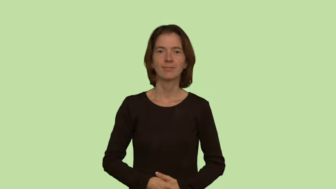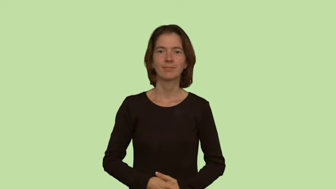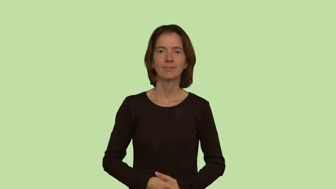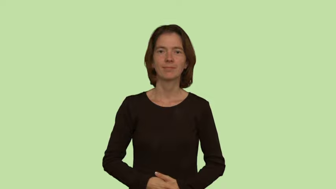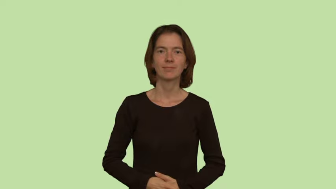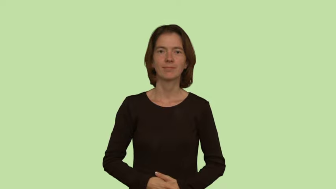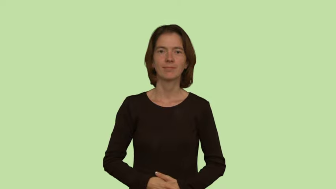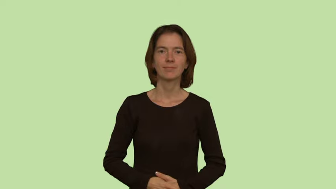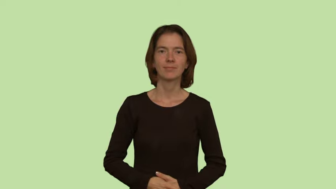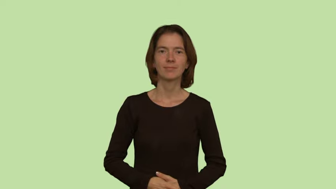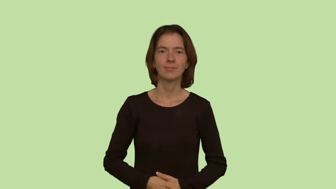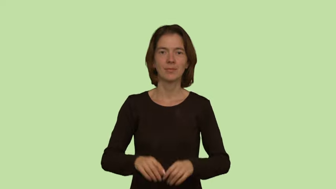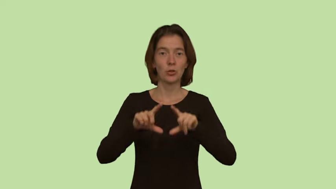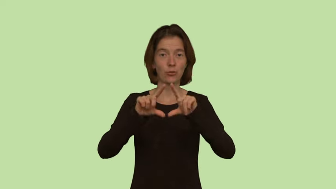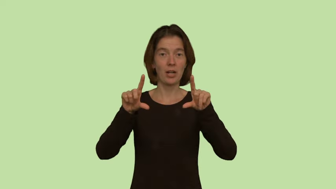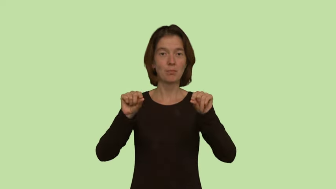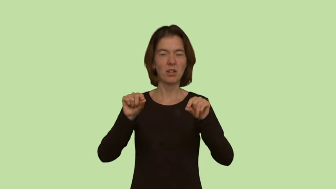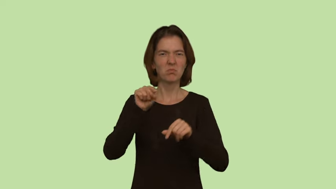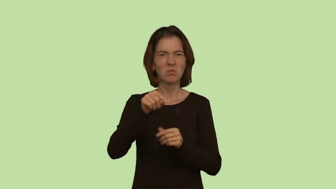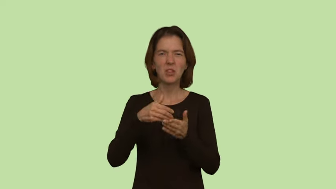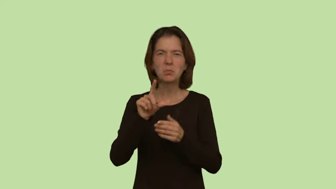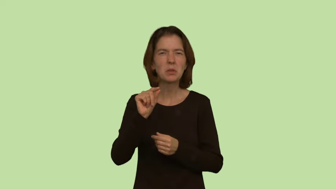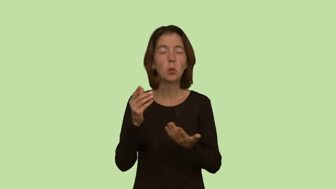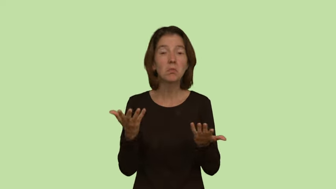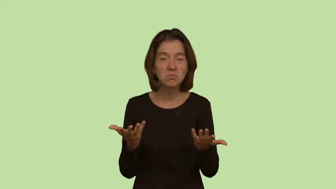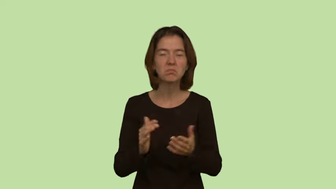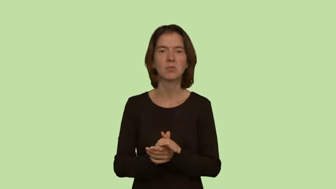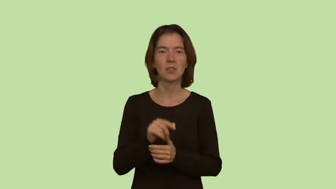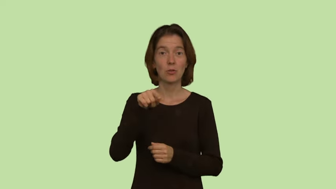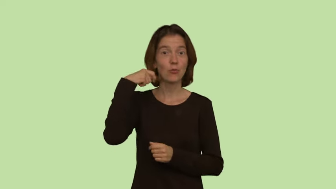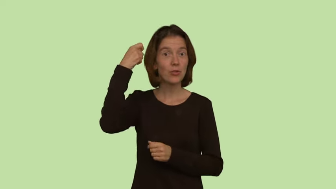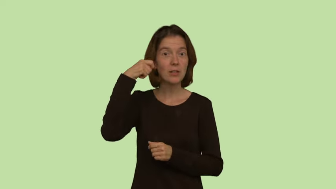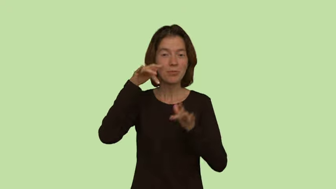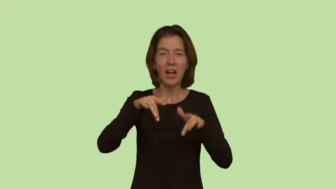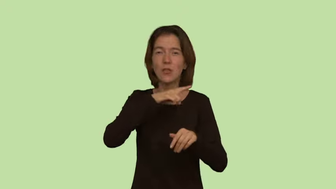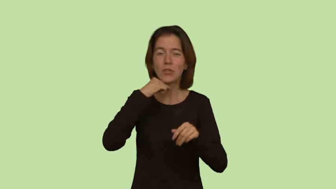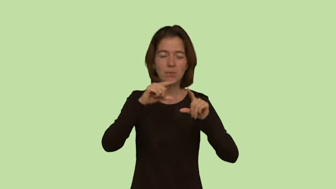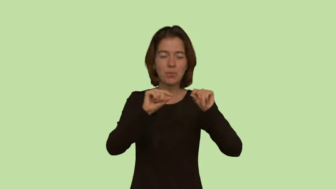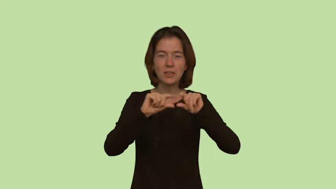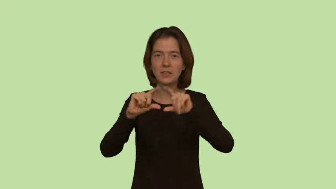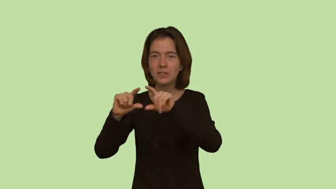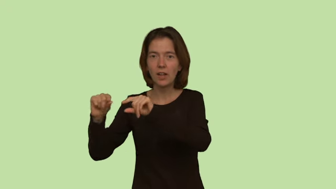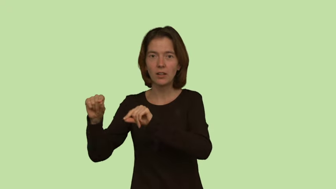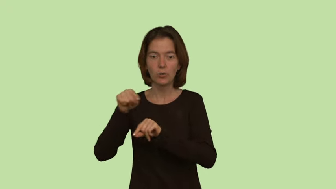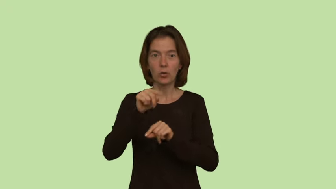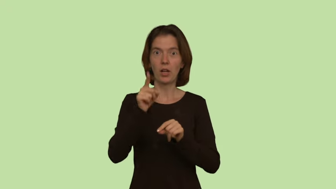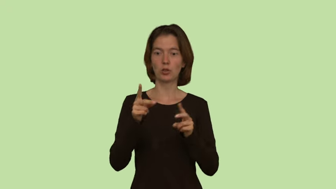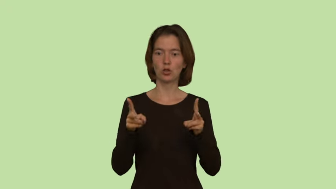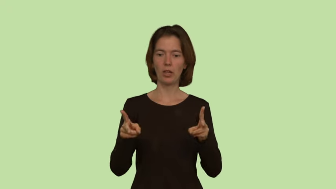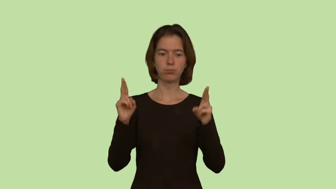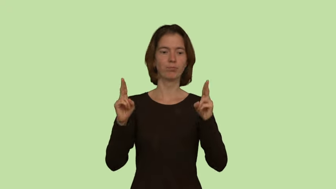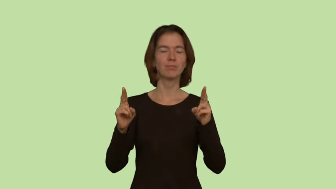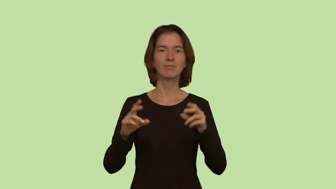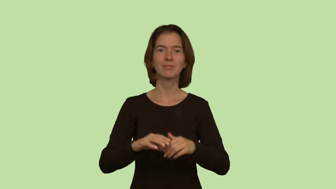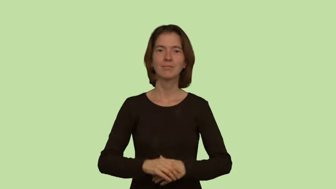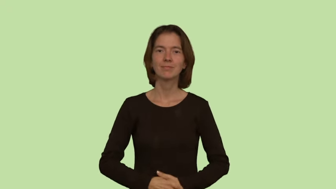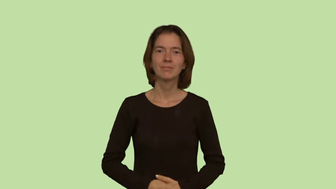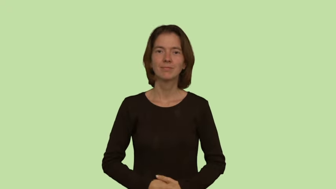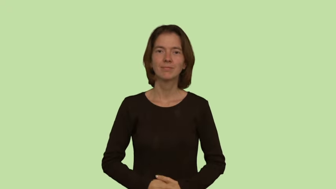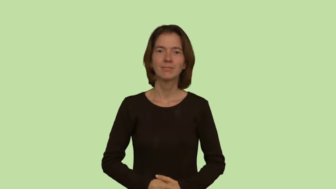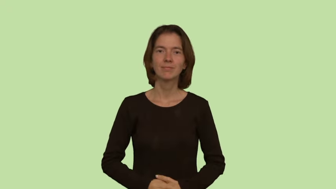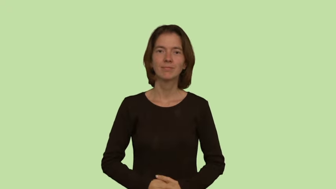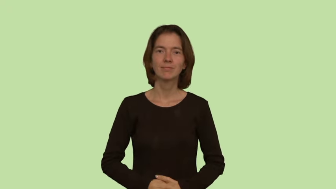Frame